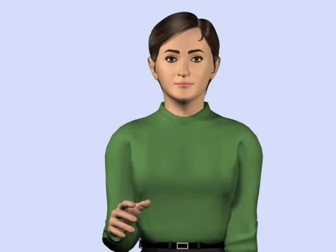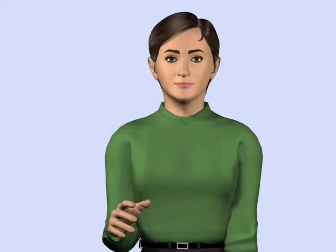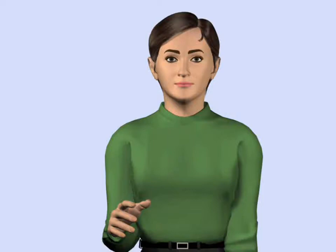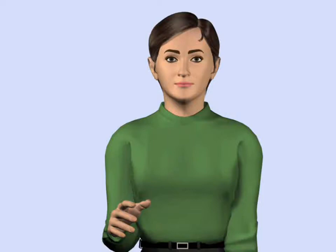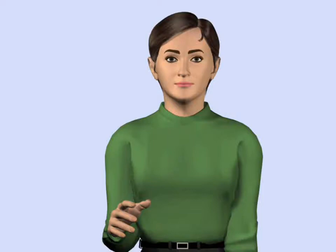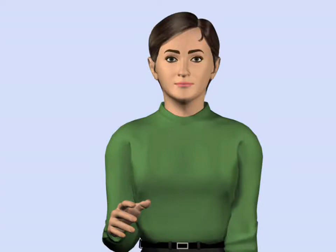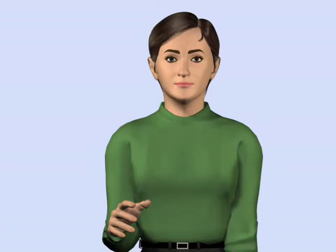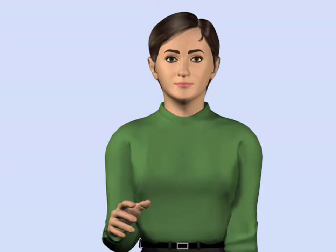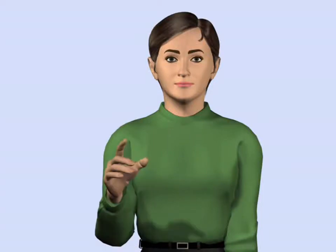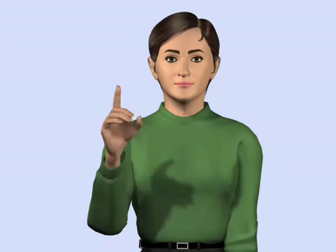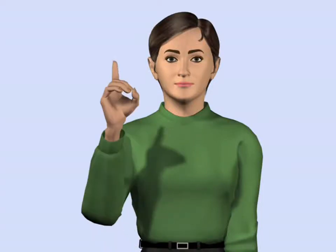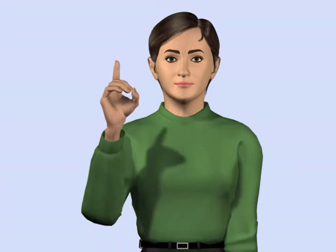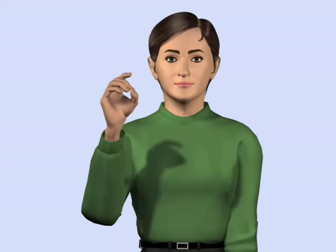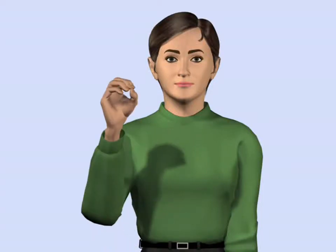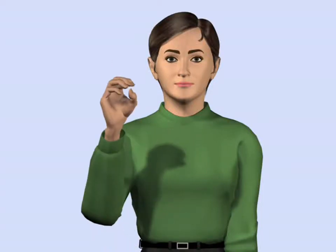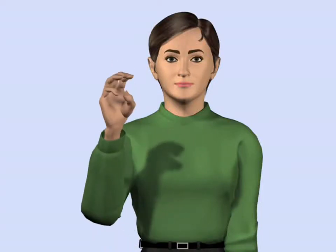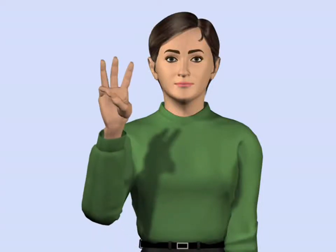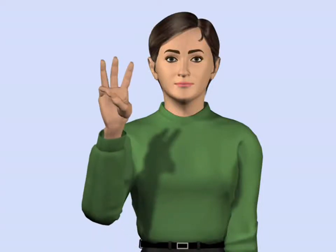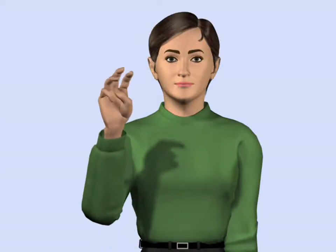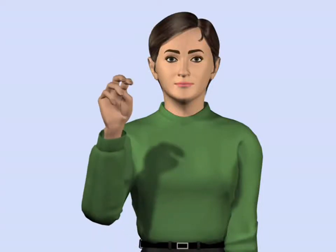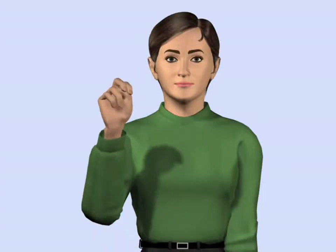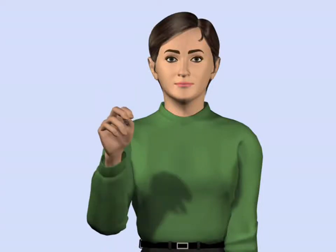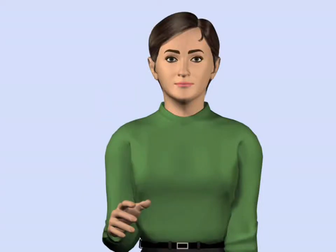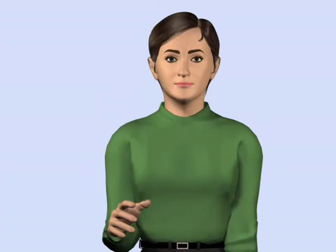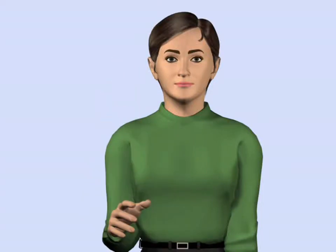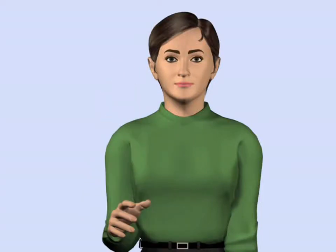down